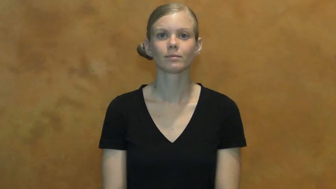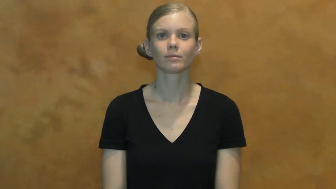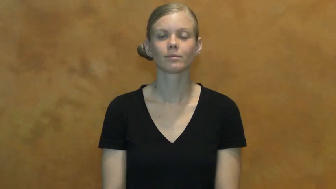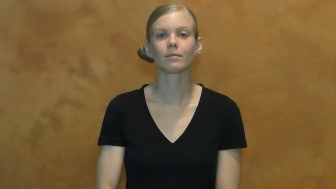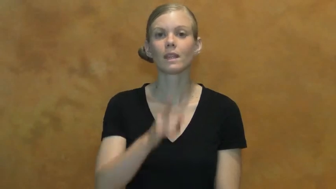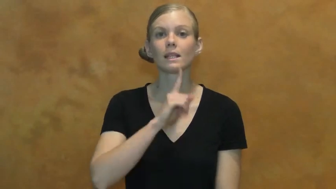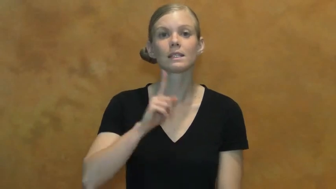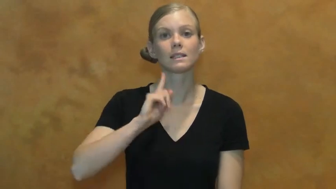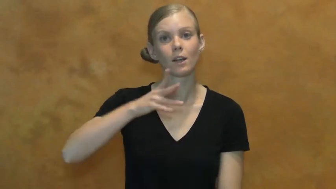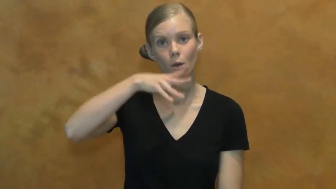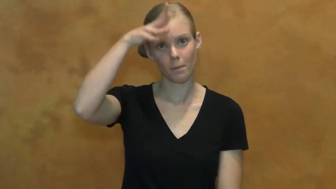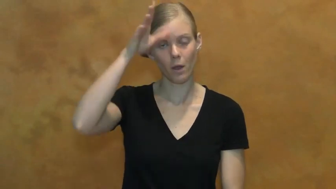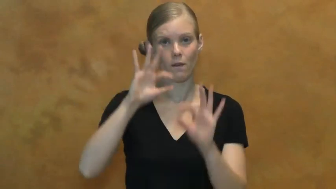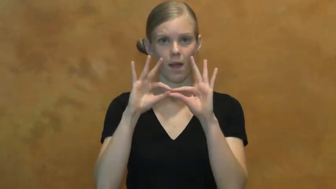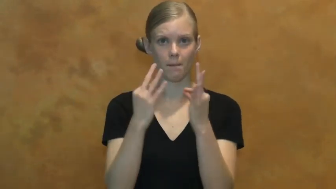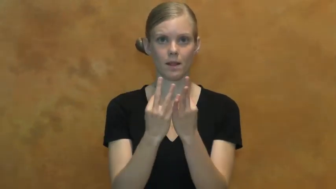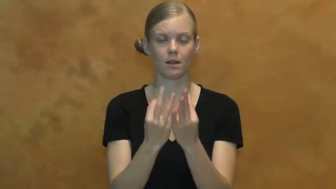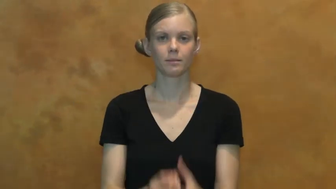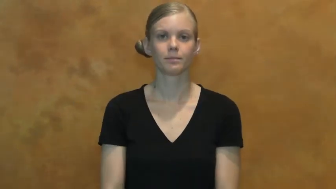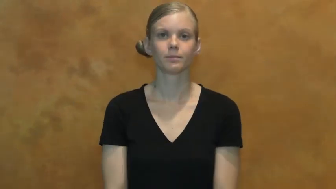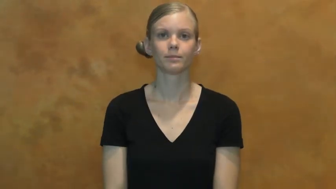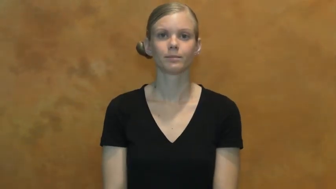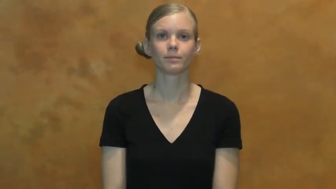single parent family